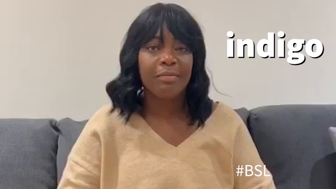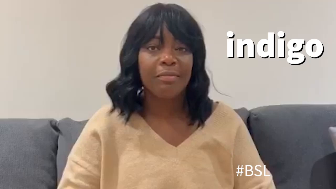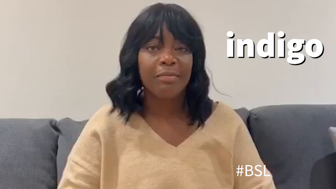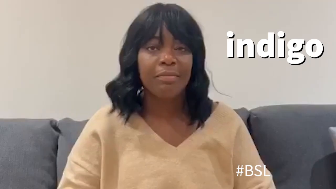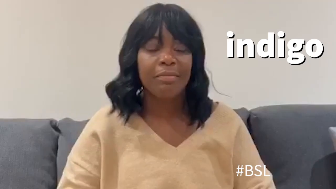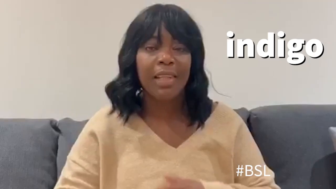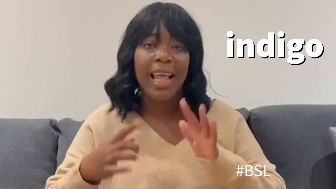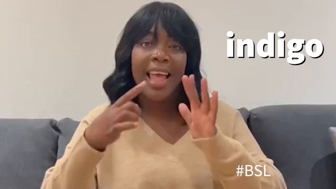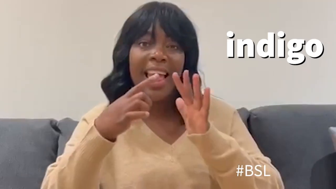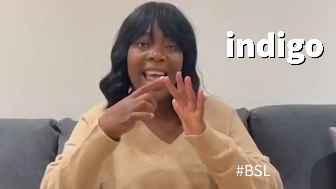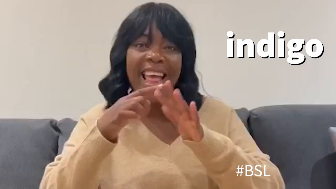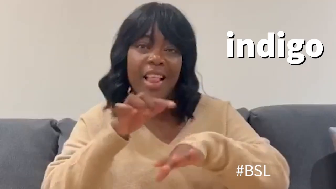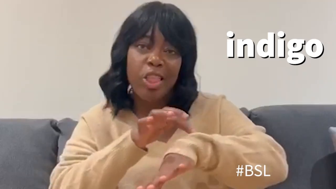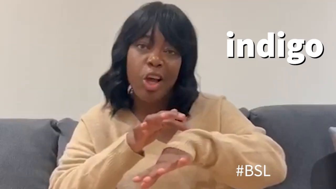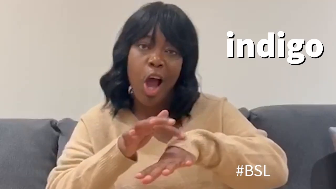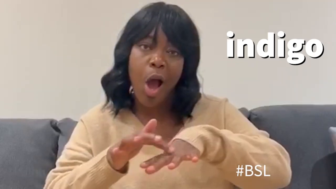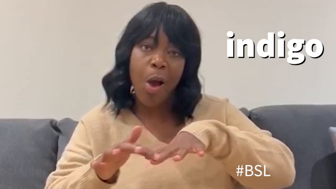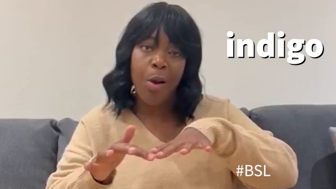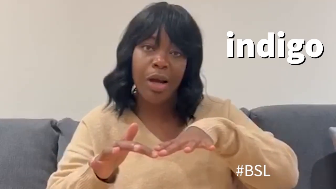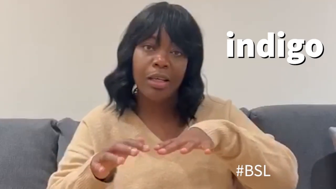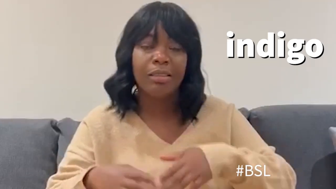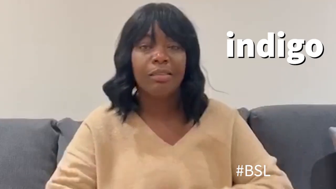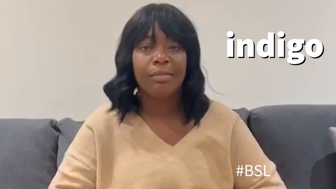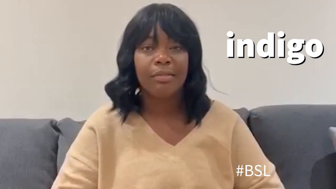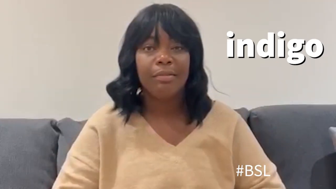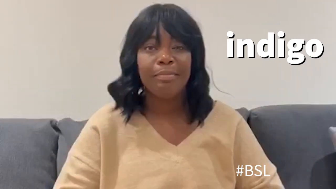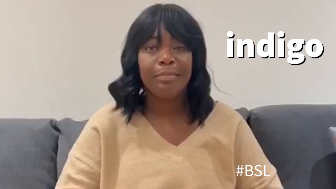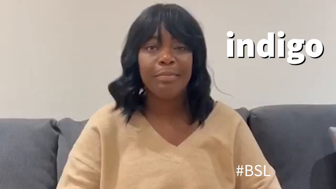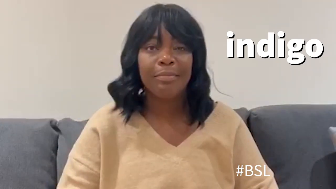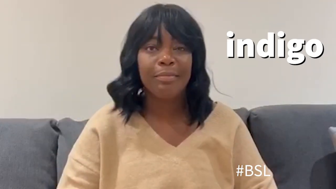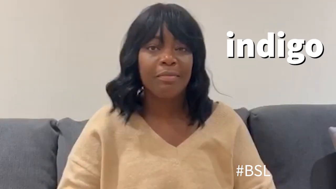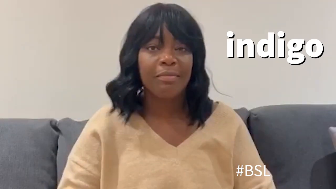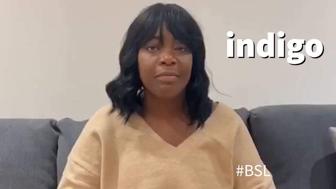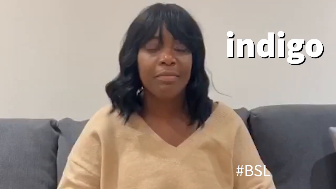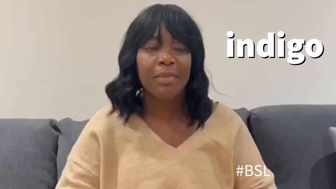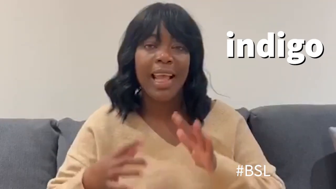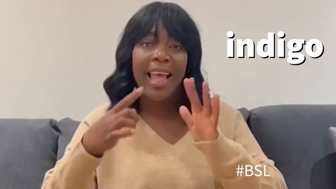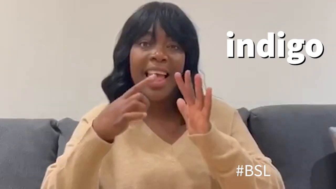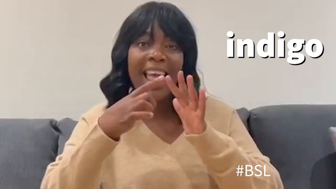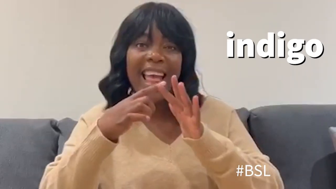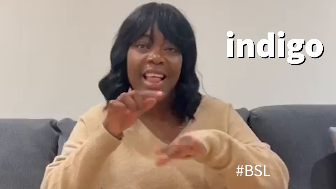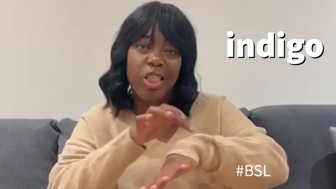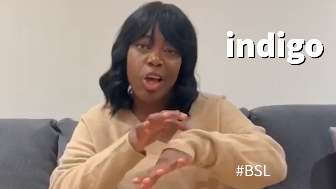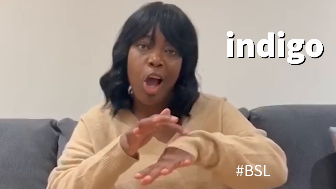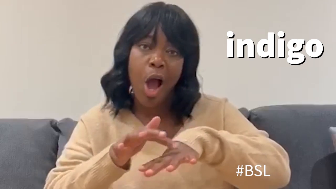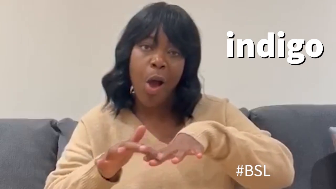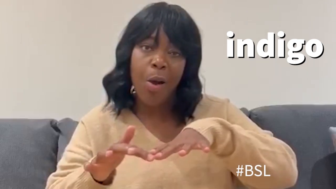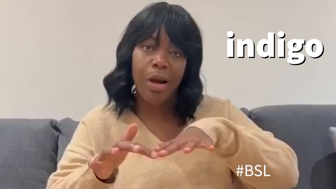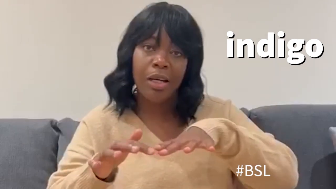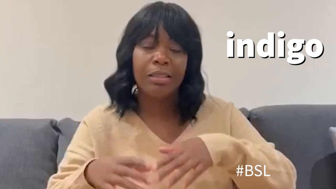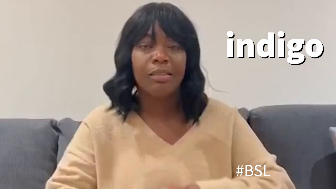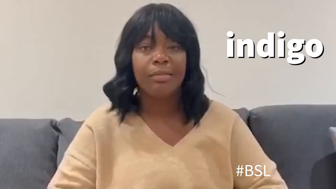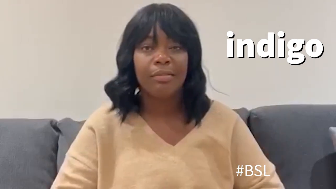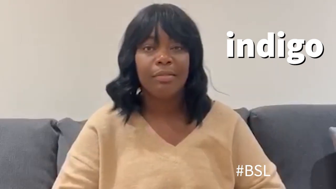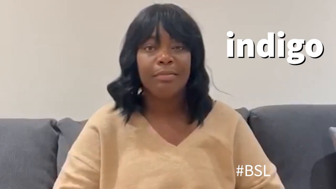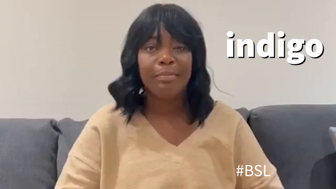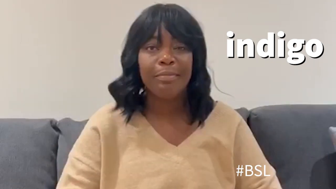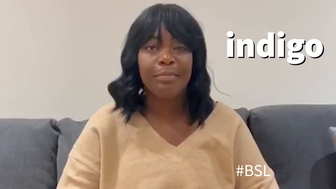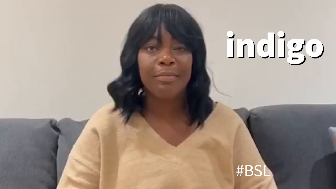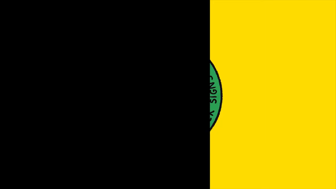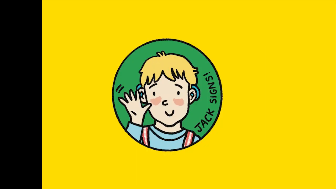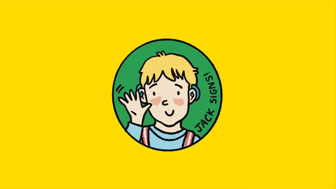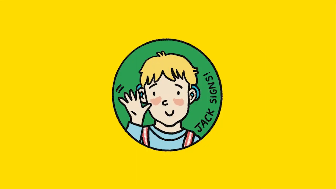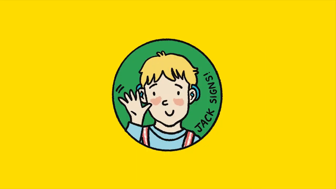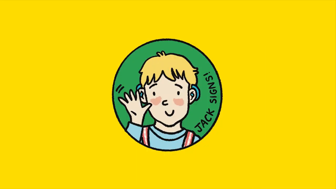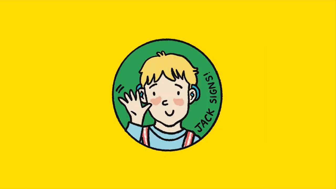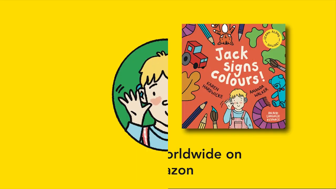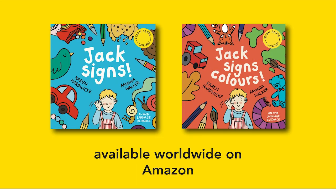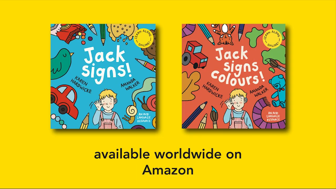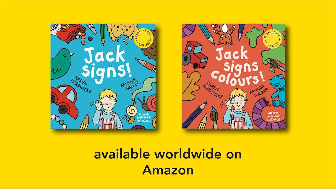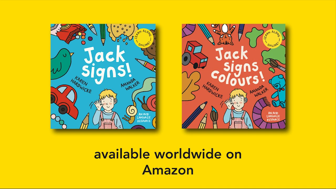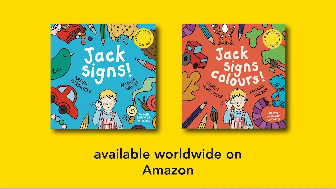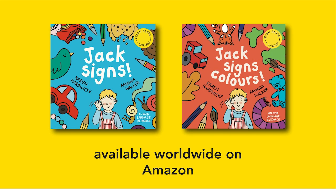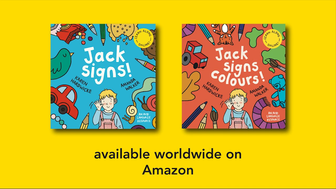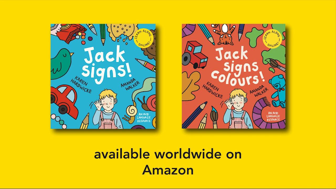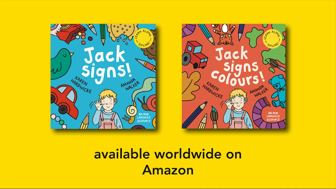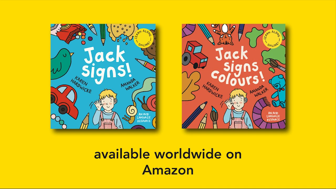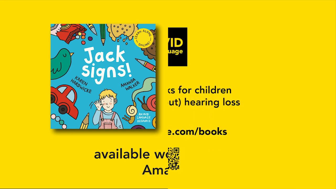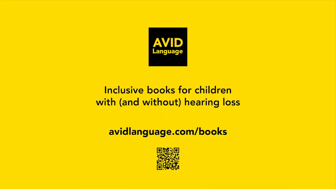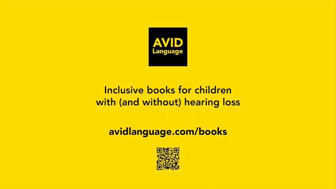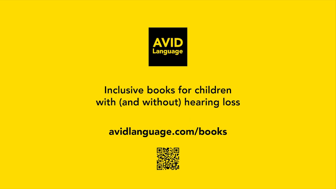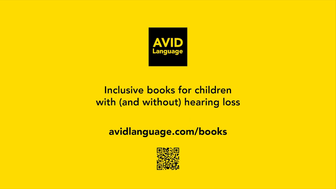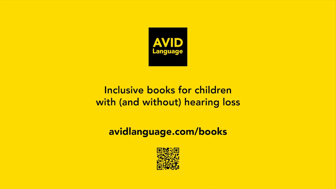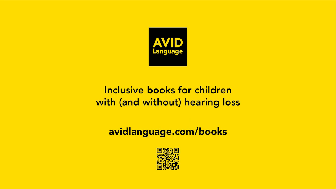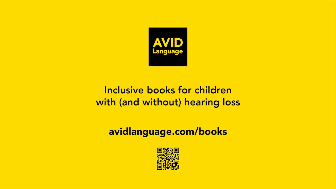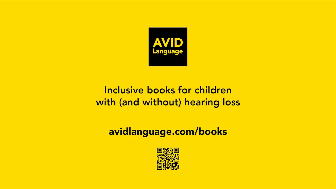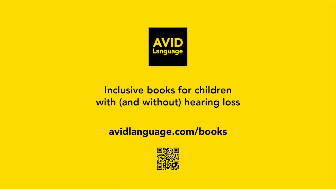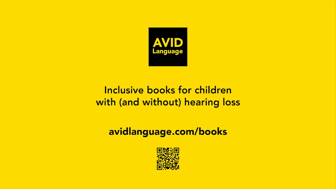Indigo